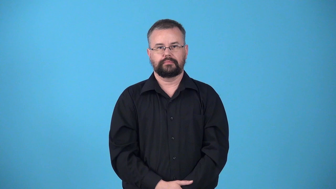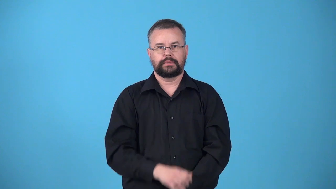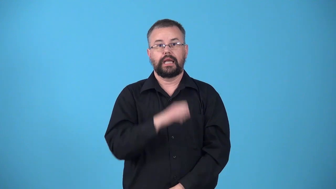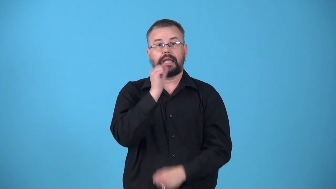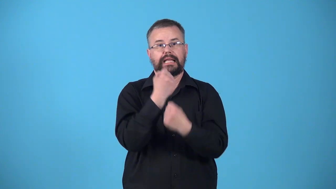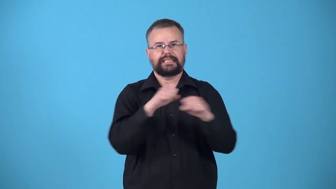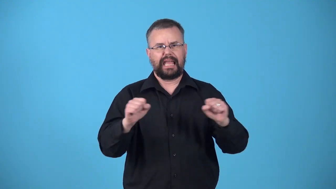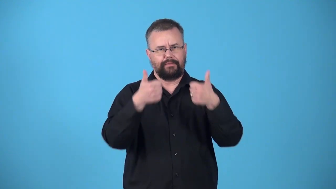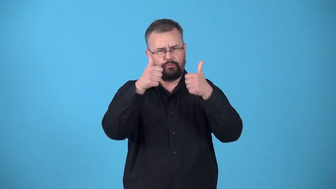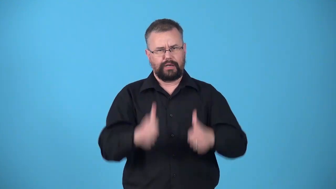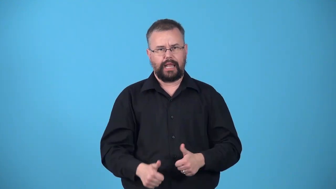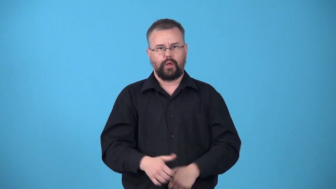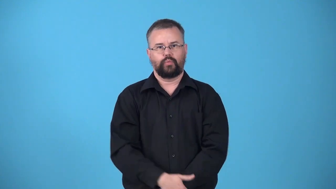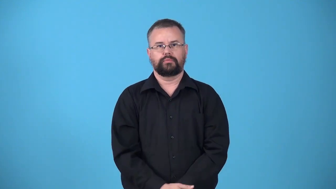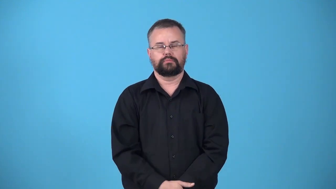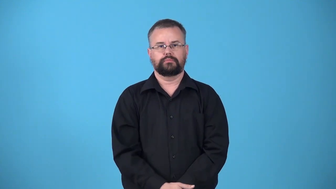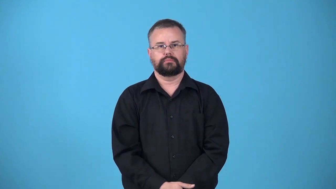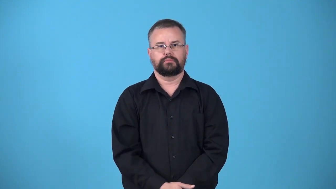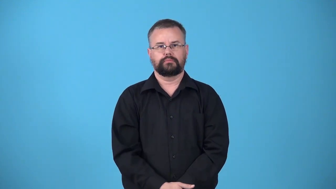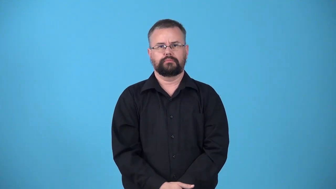unsound